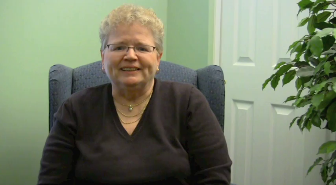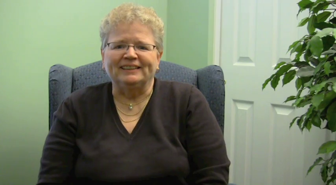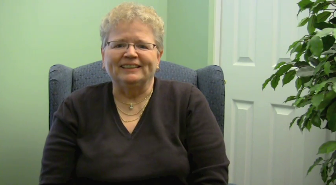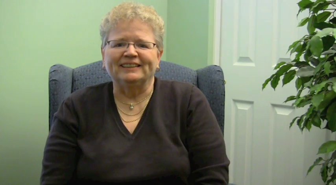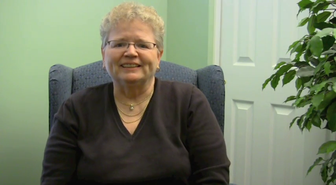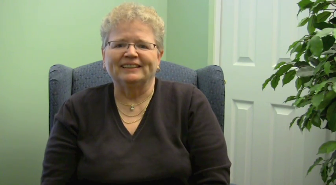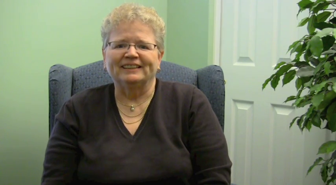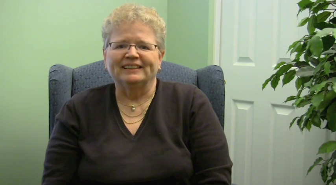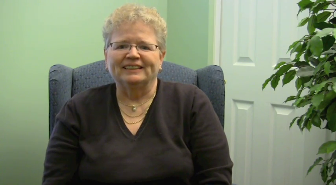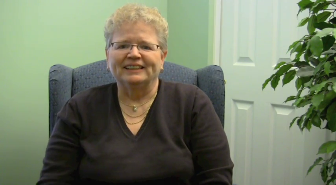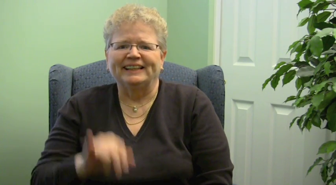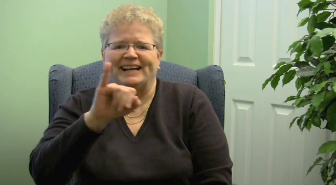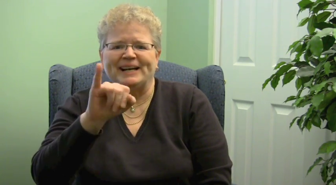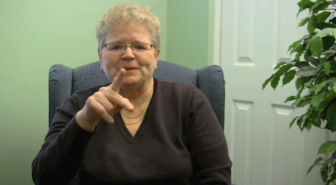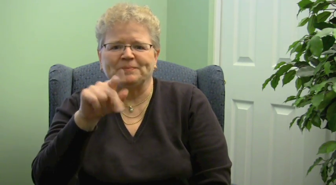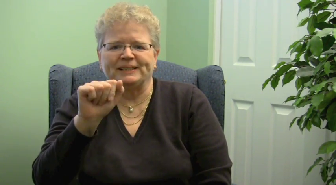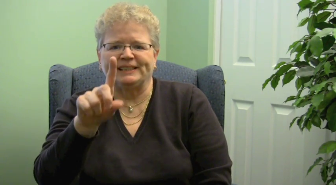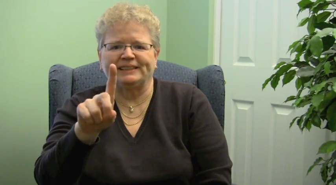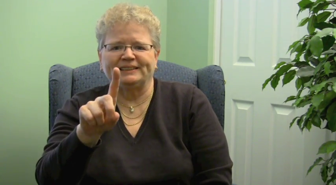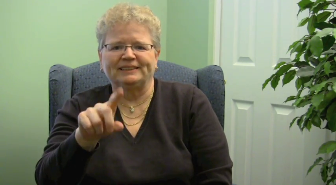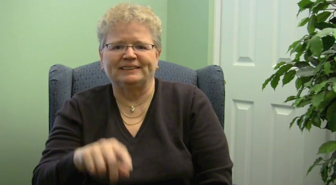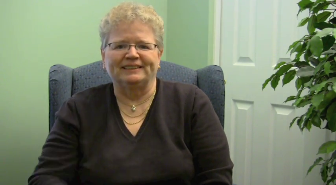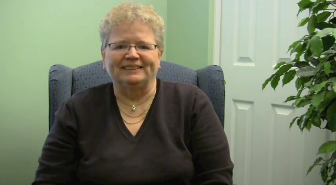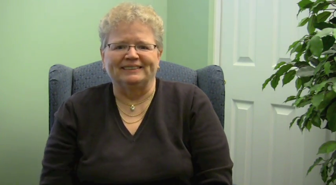iPAD